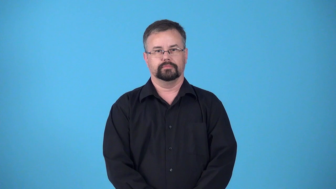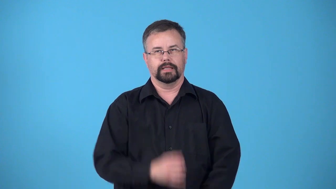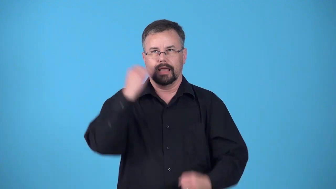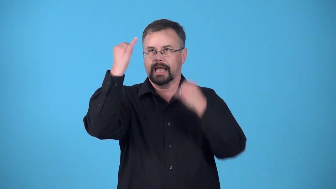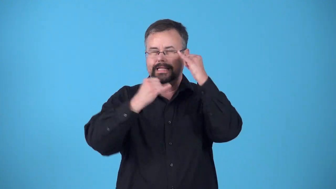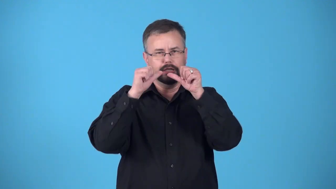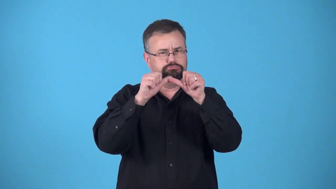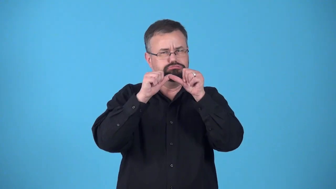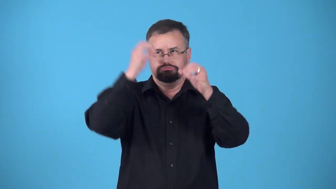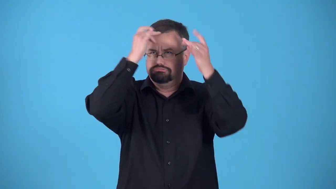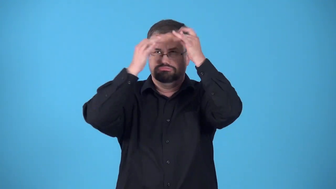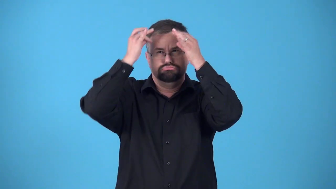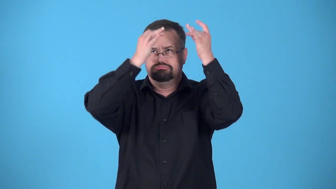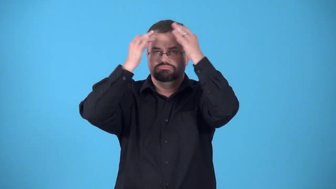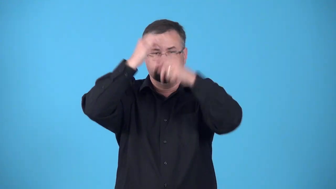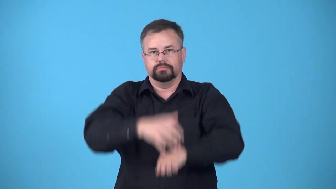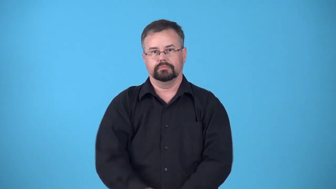buzzing-ideas